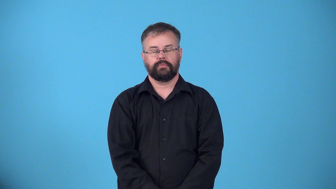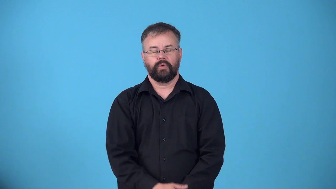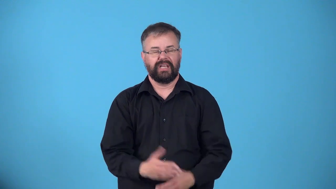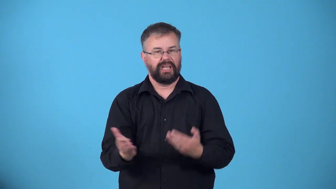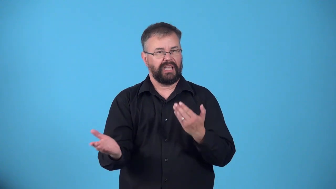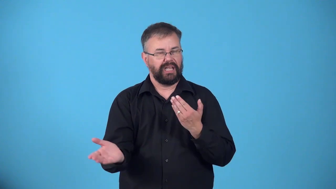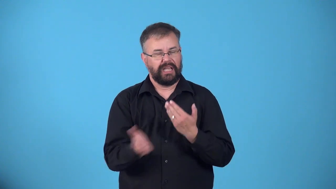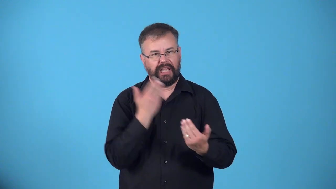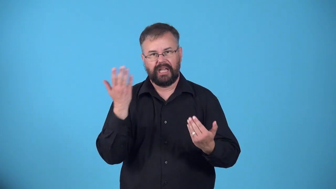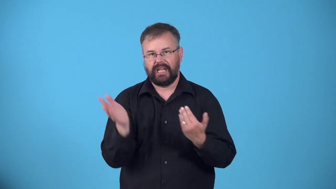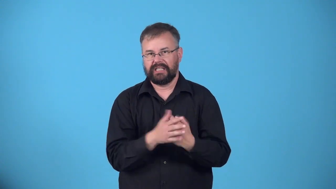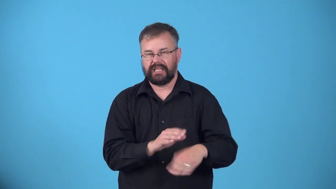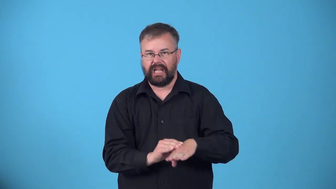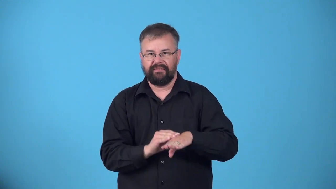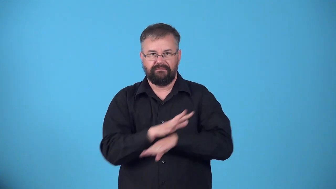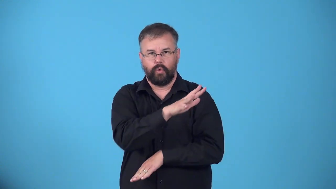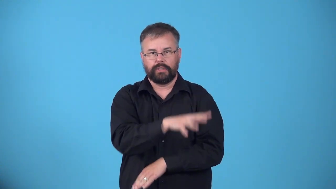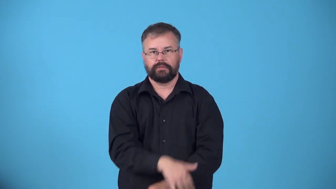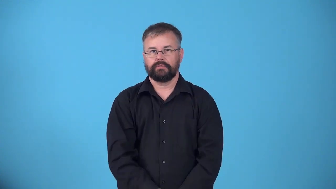malleable